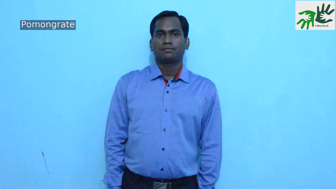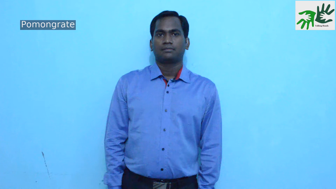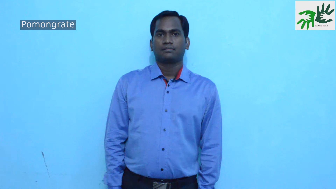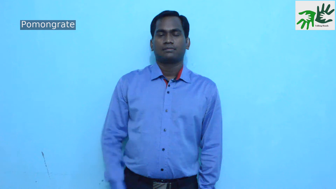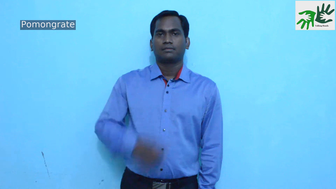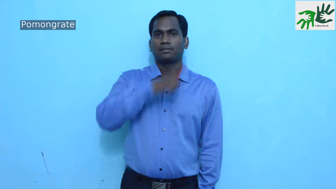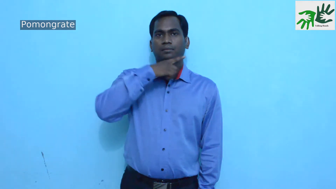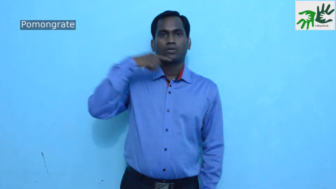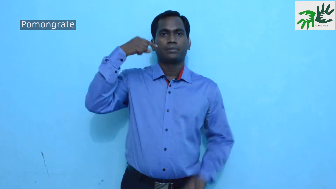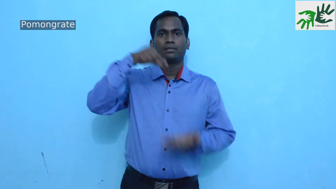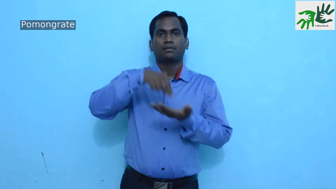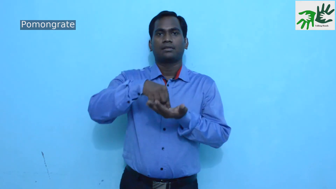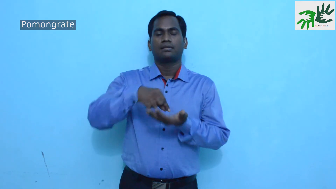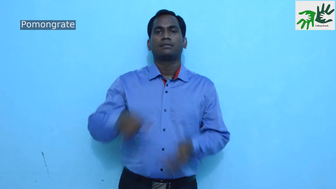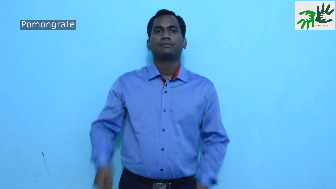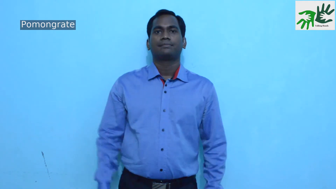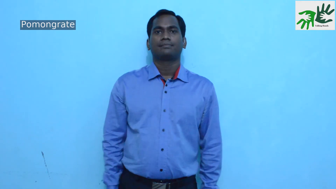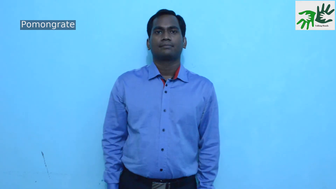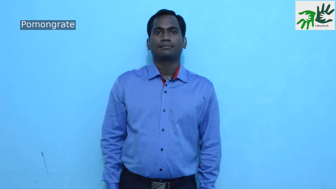Pomongrate